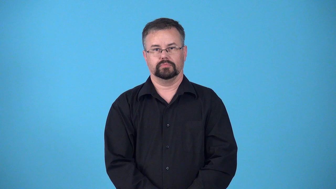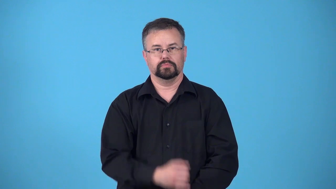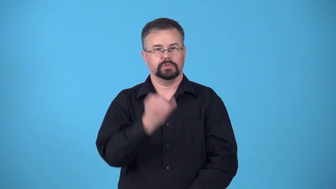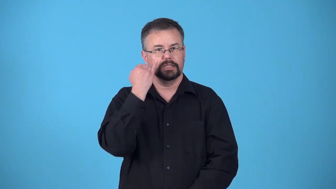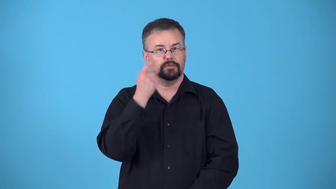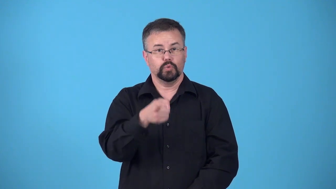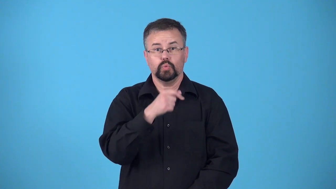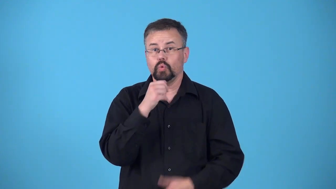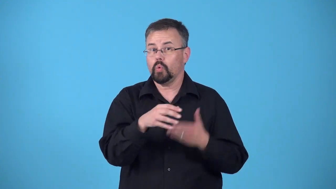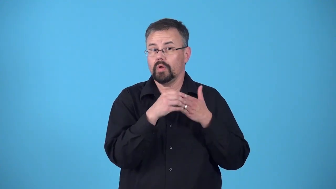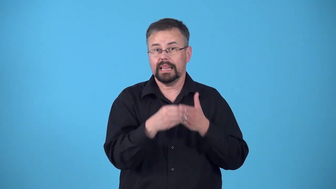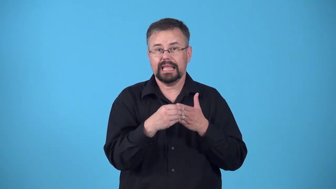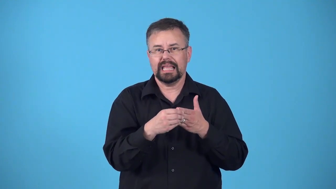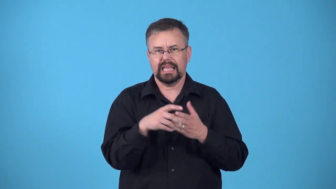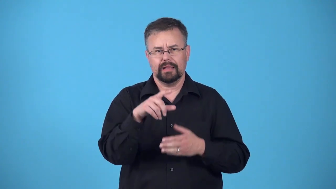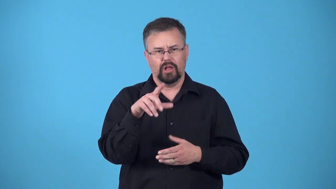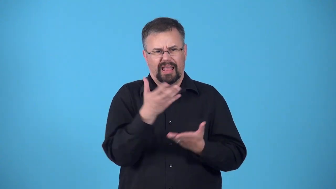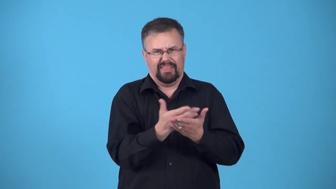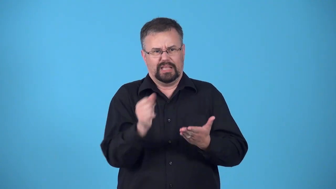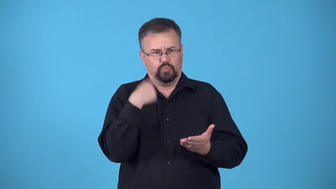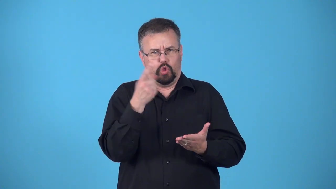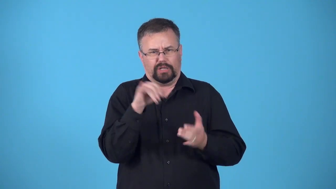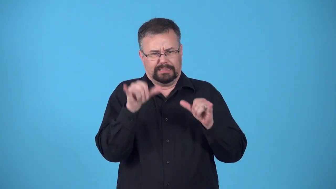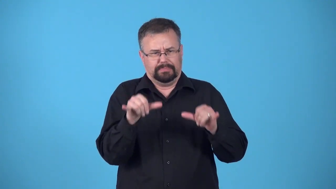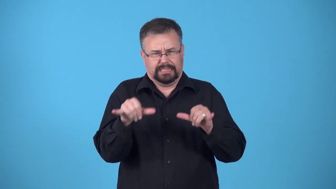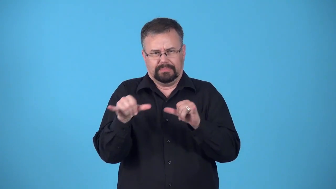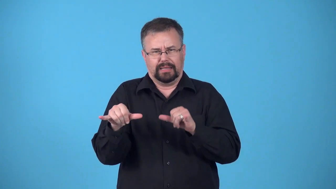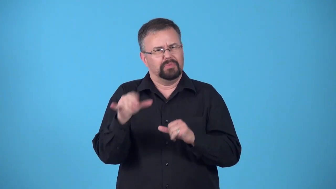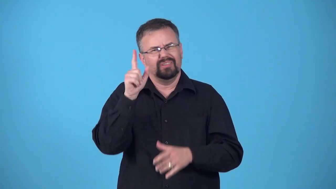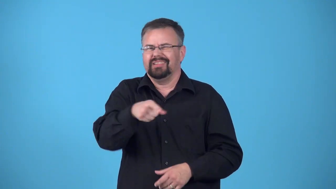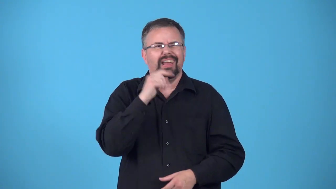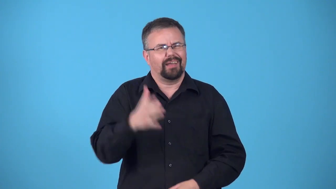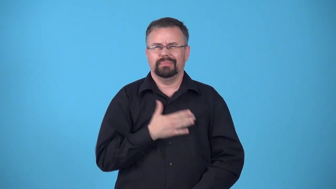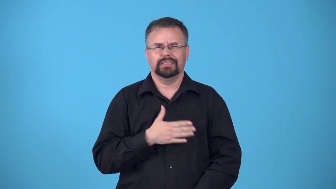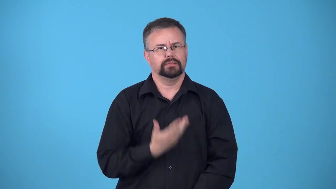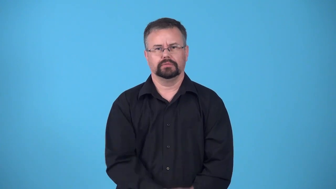unless you are the lead dog, the view never changes